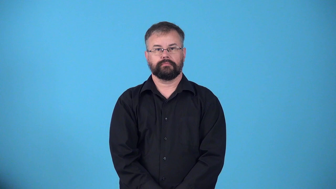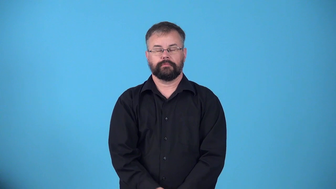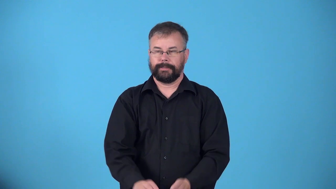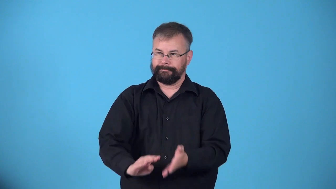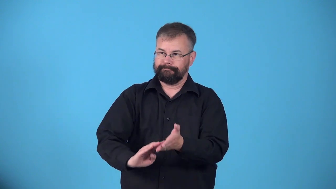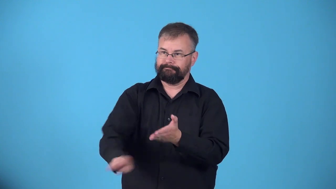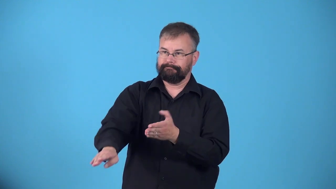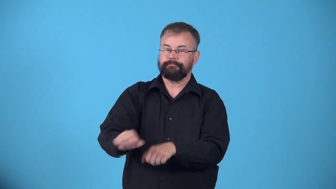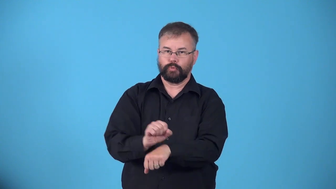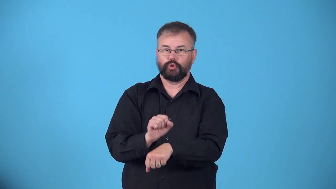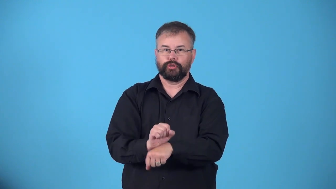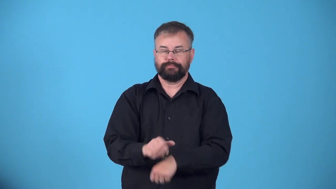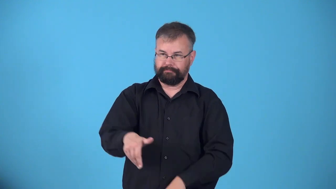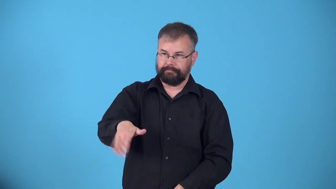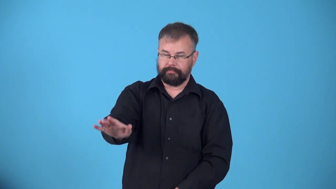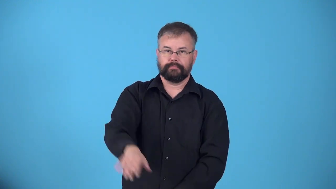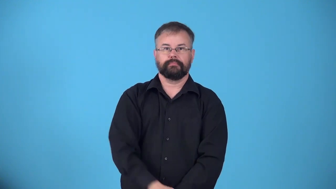lay off